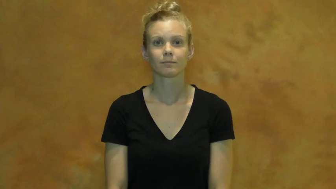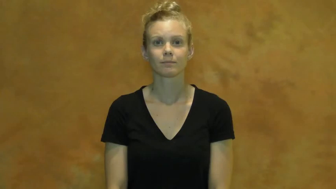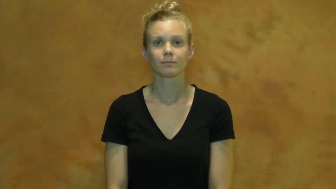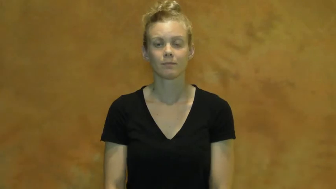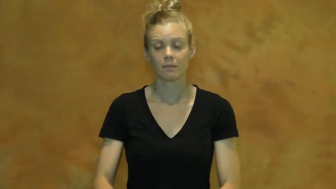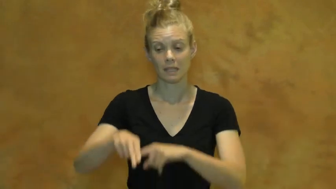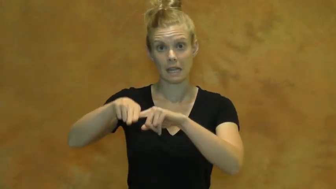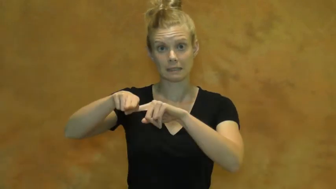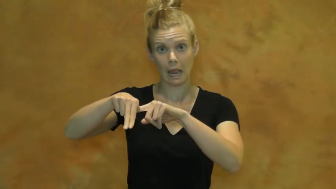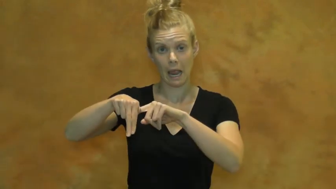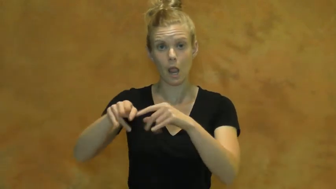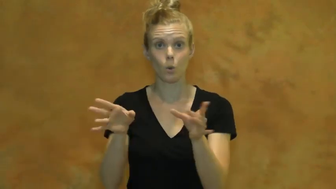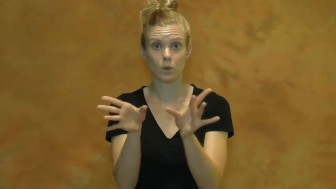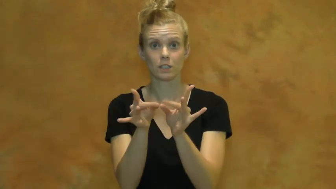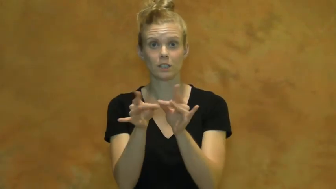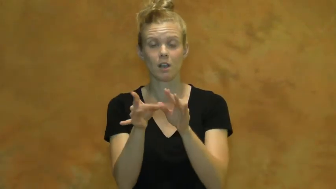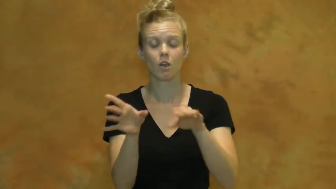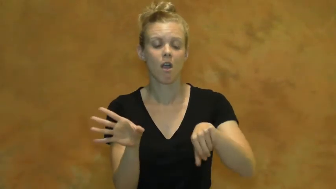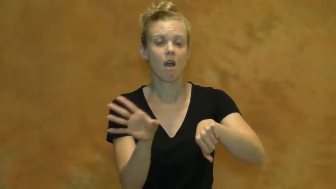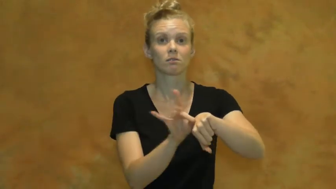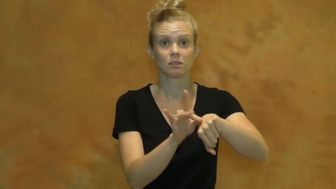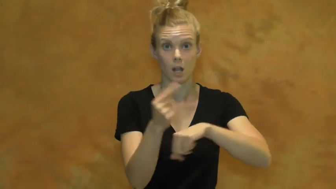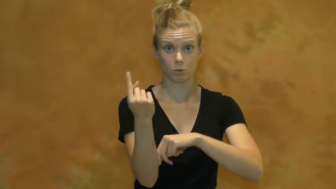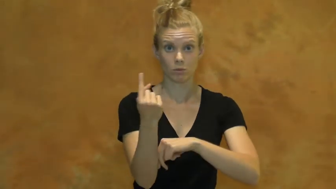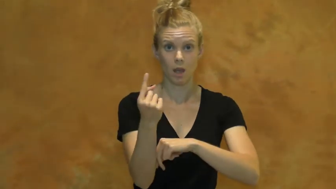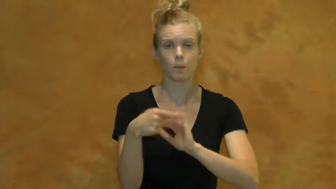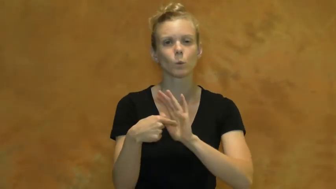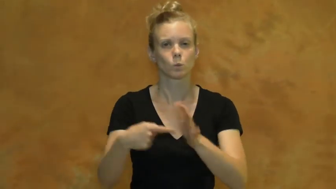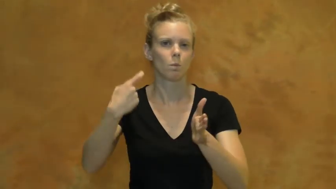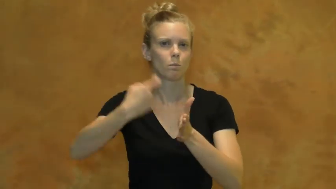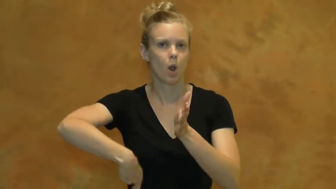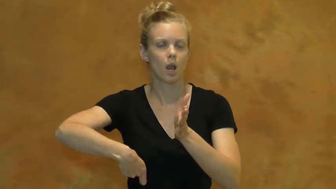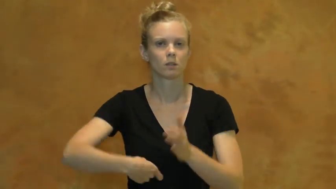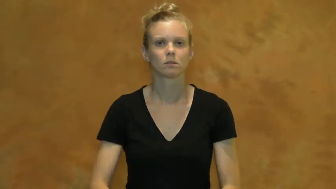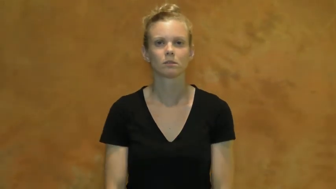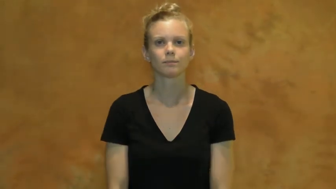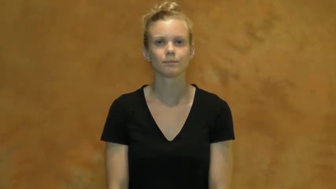price tag